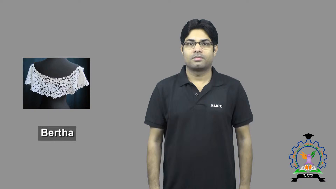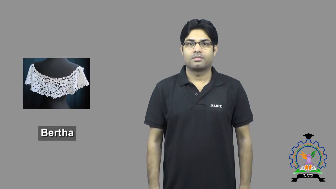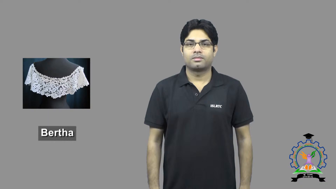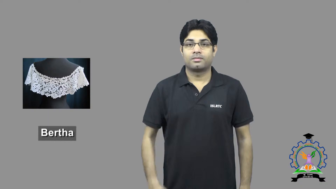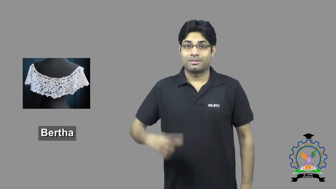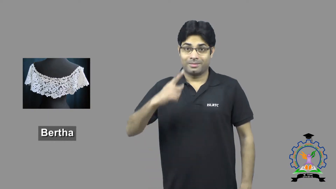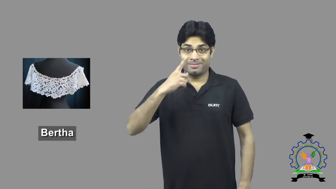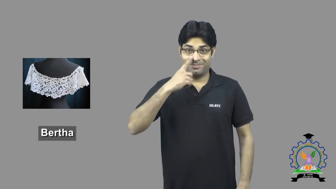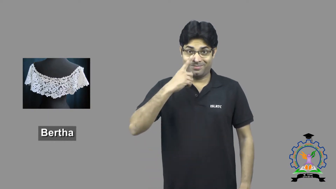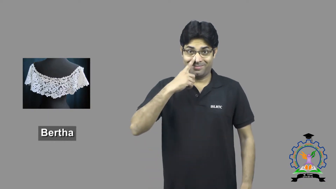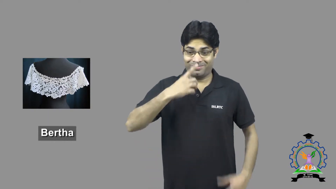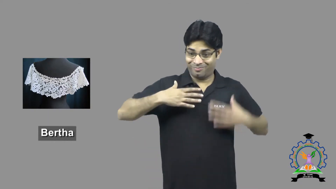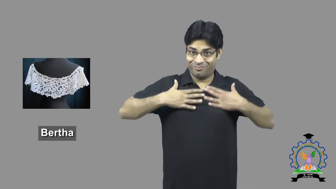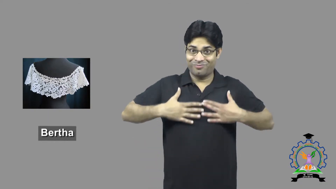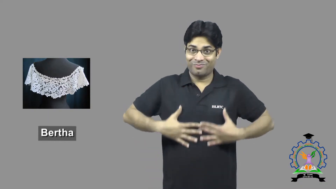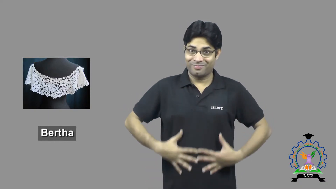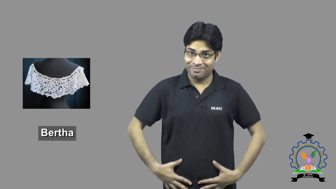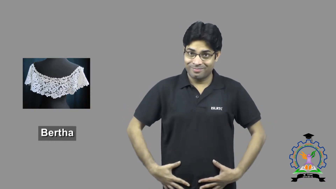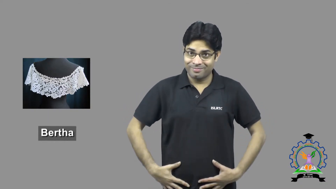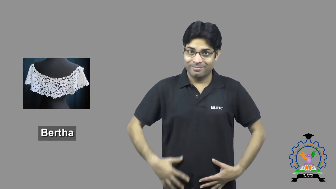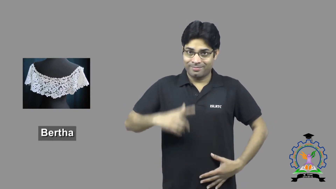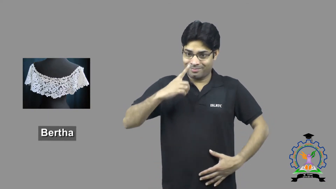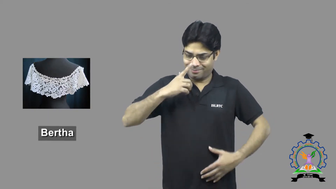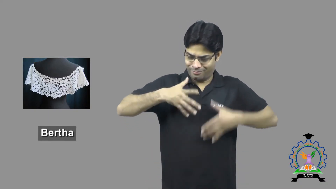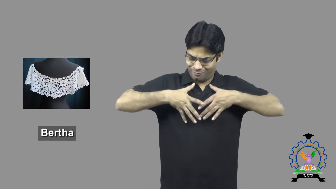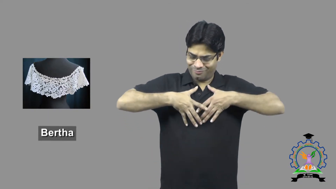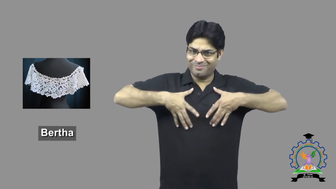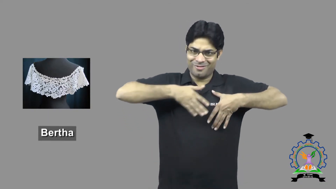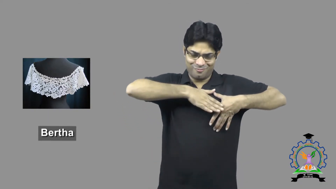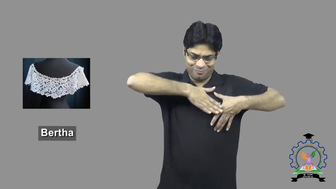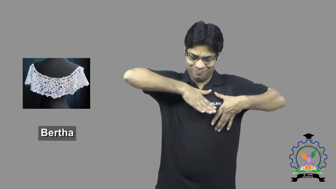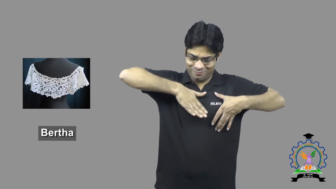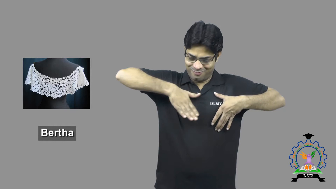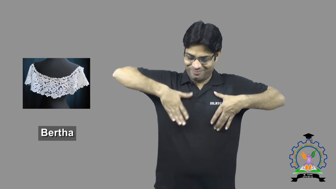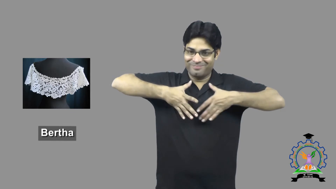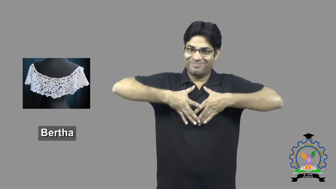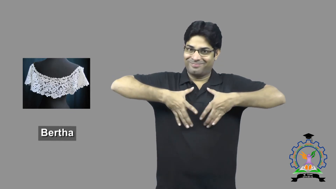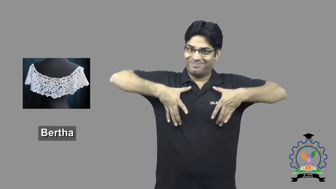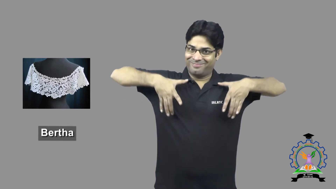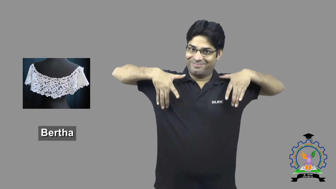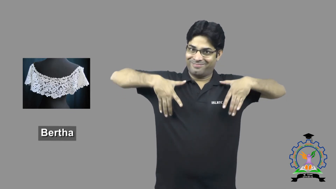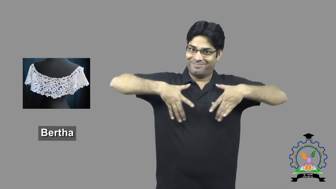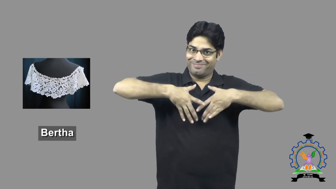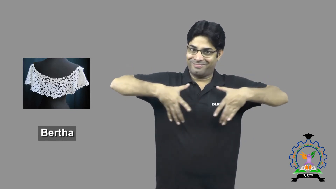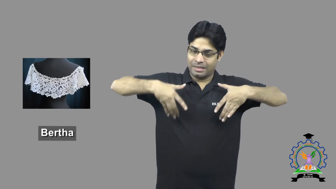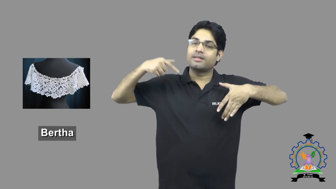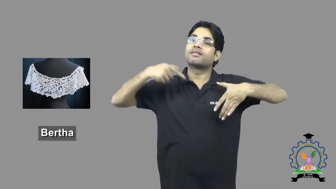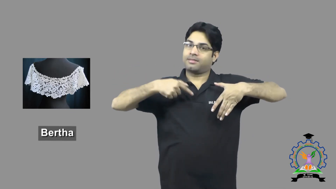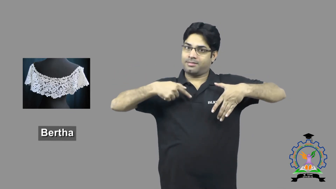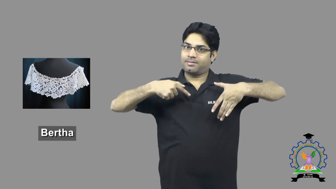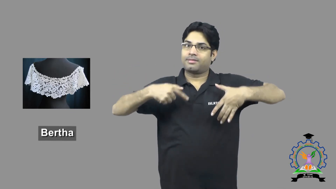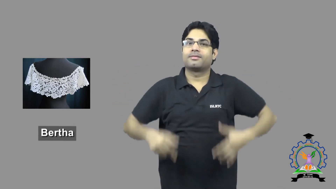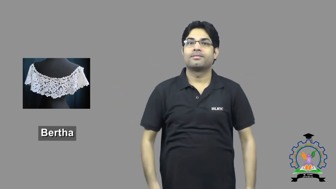Bertha